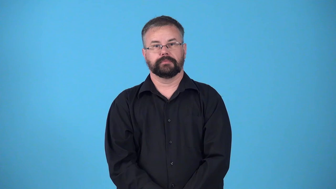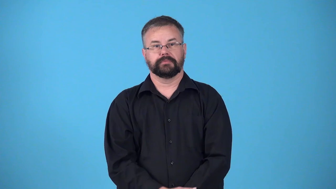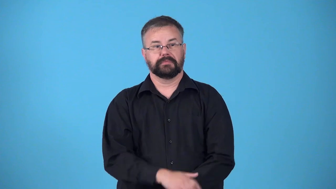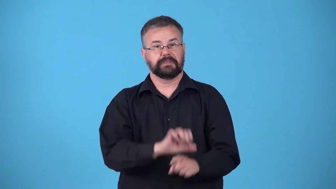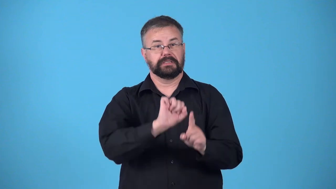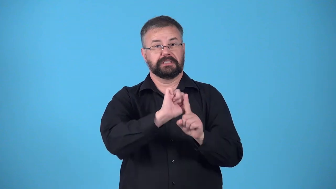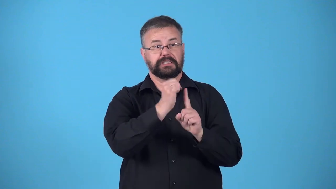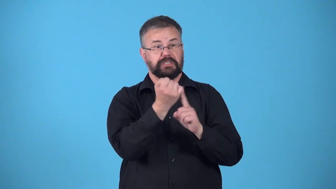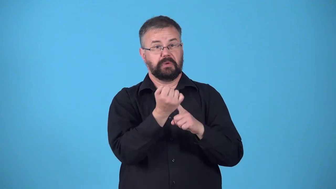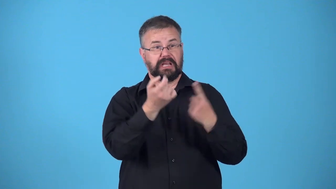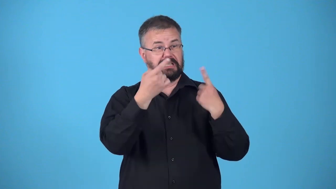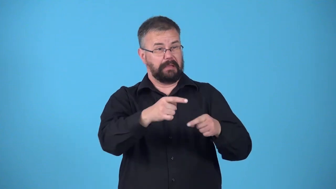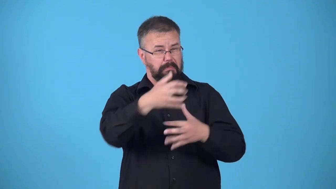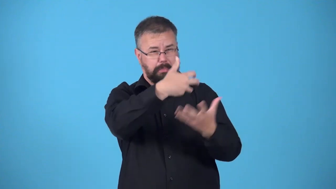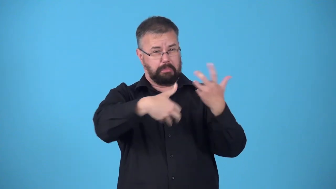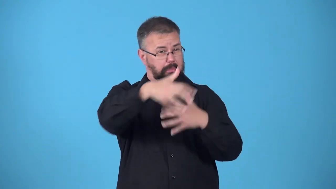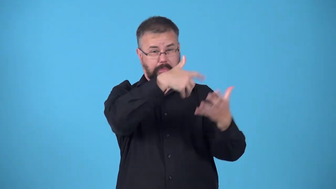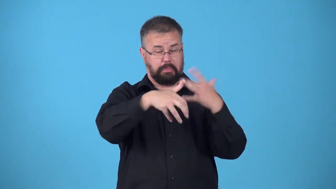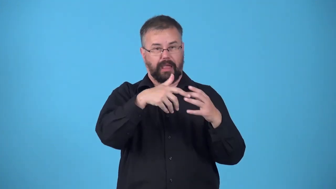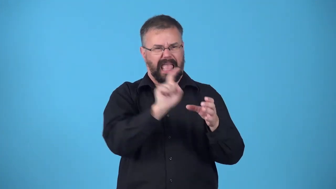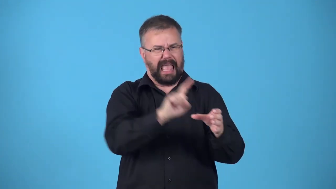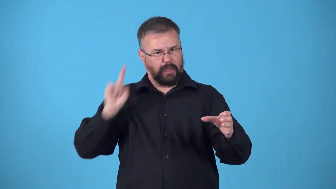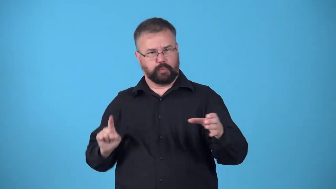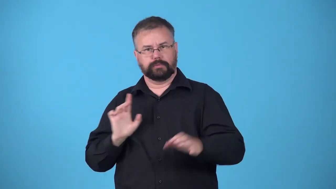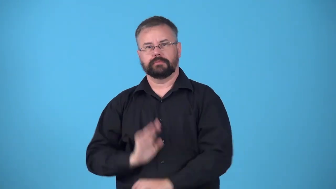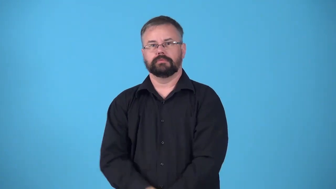disentangle